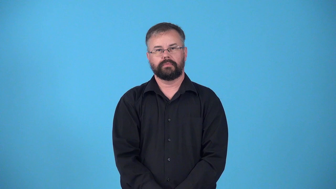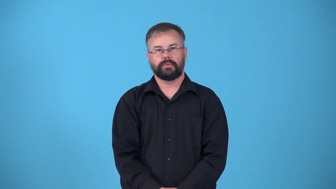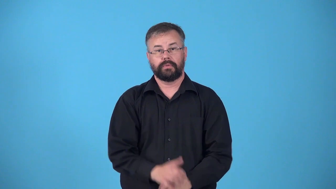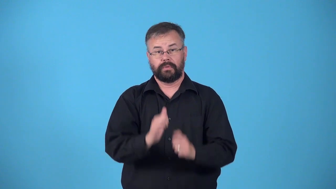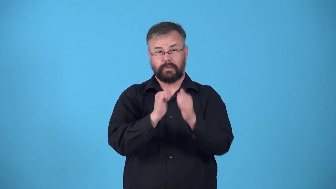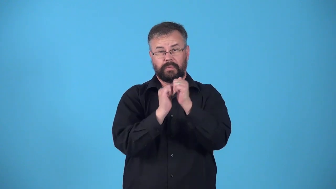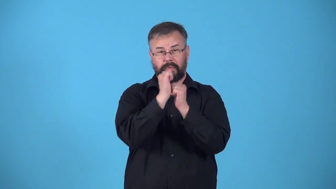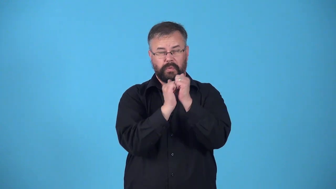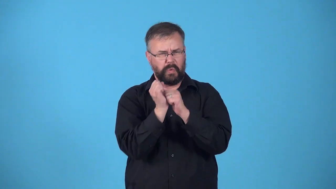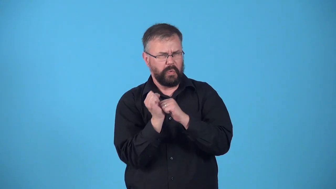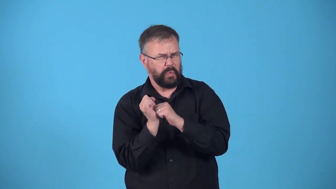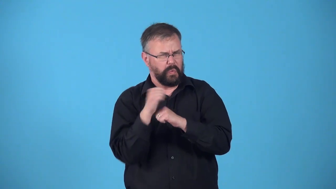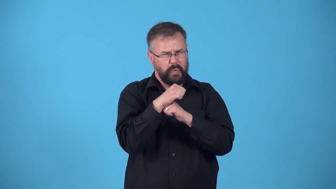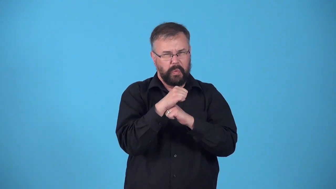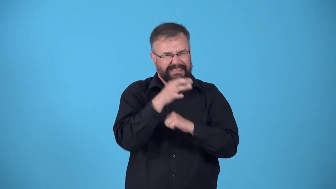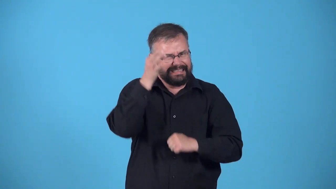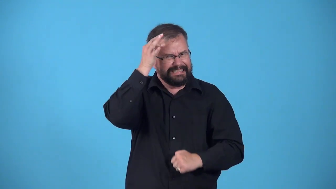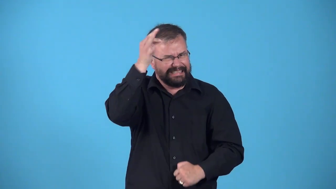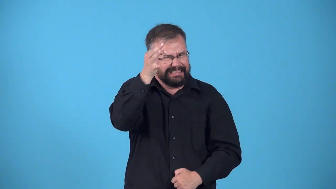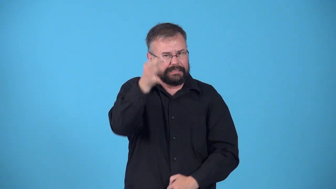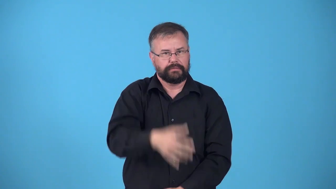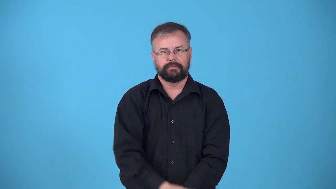nose out